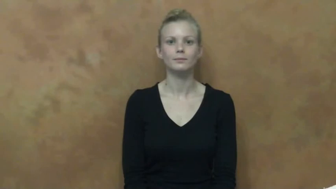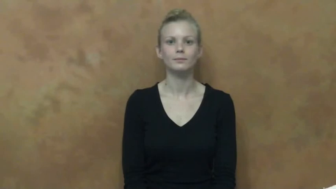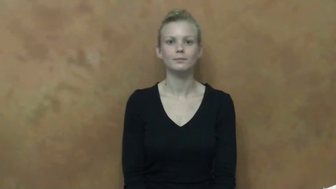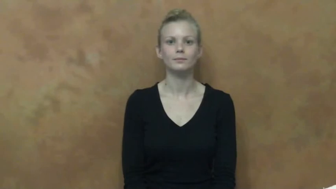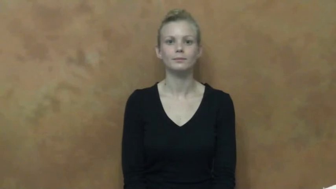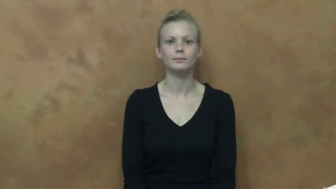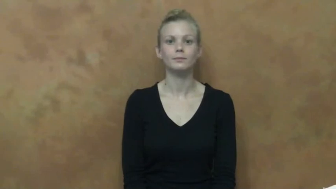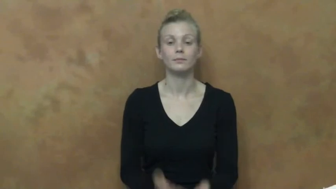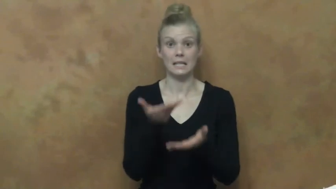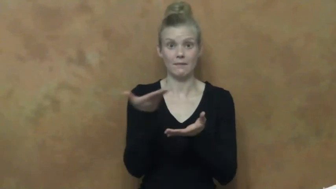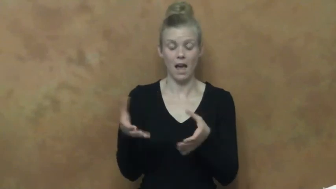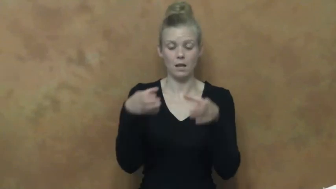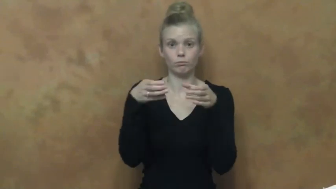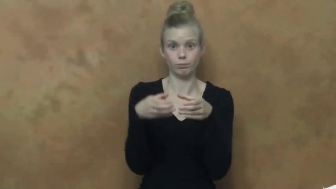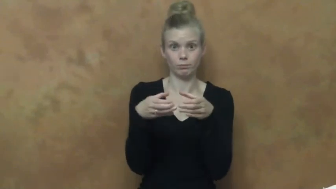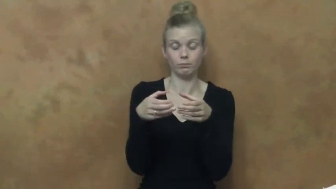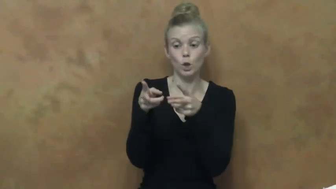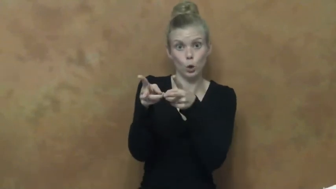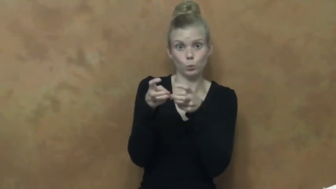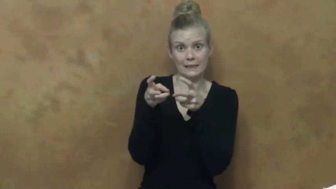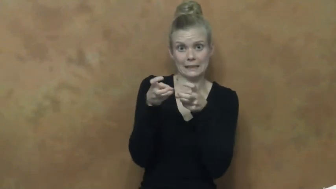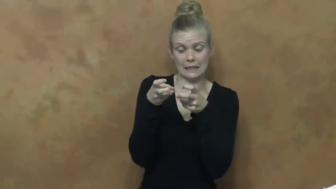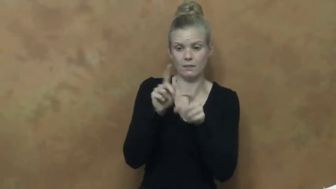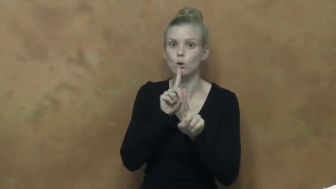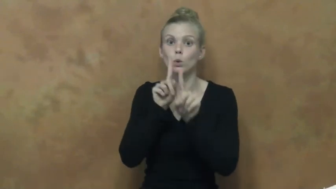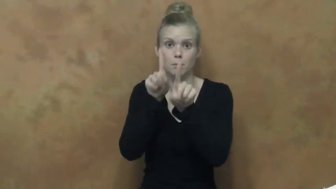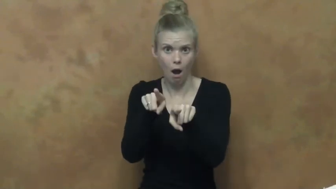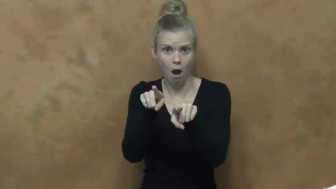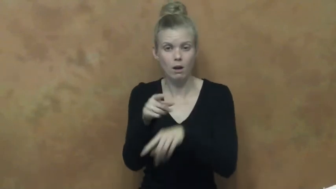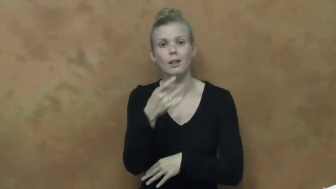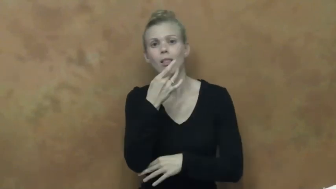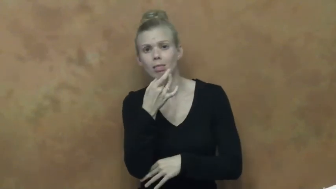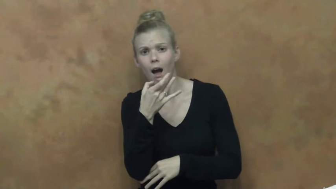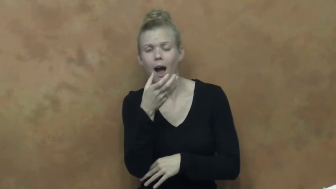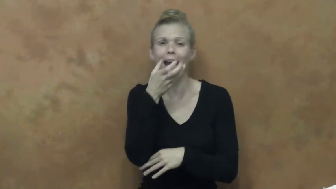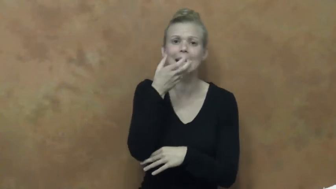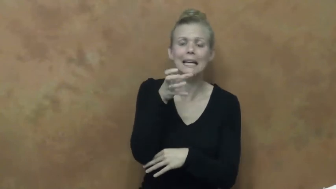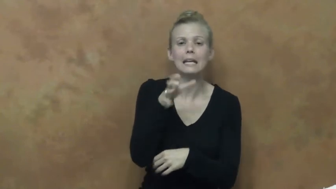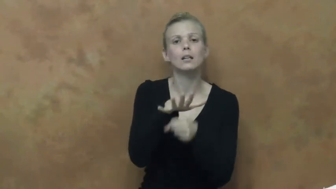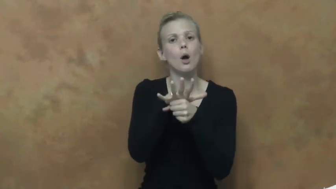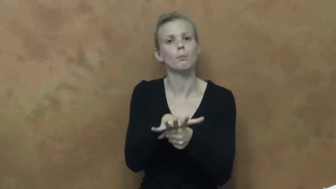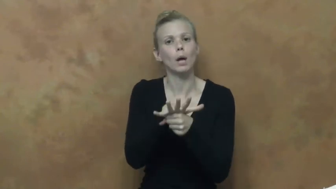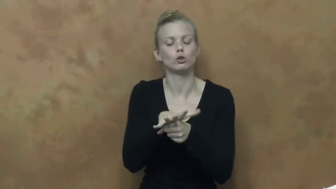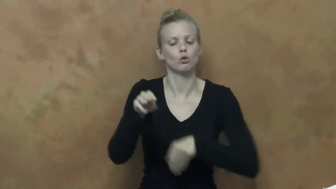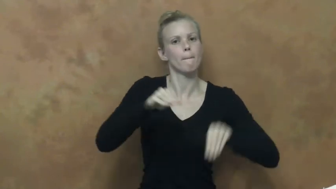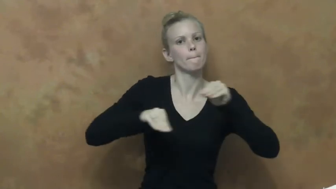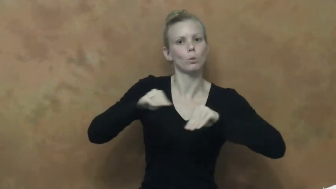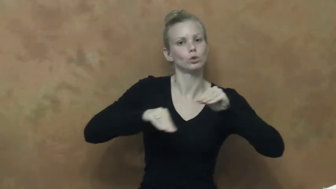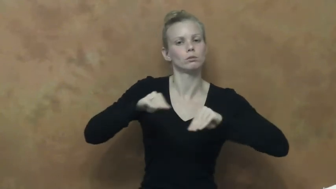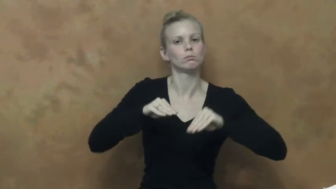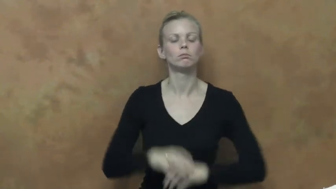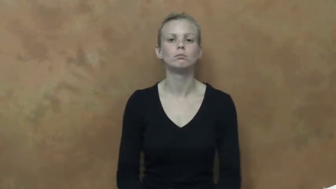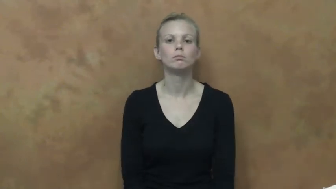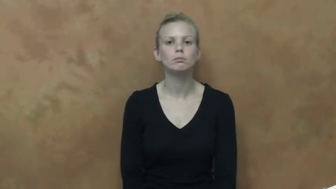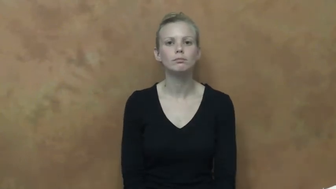capacitive sensors